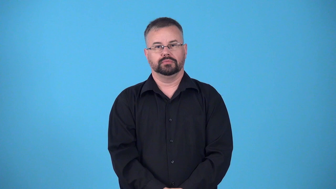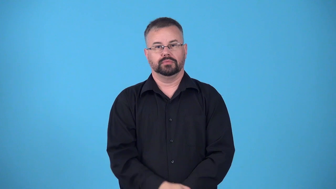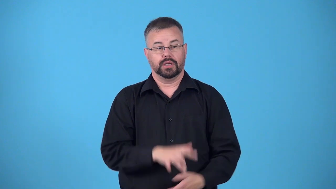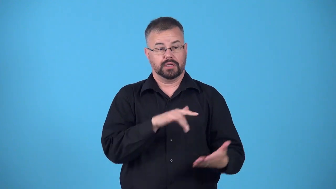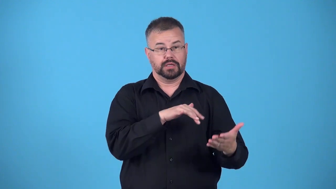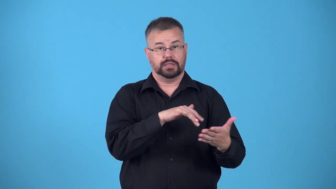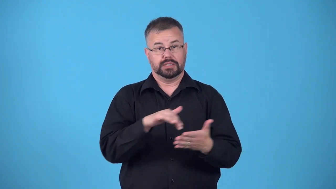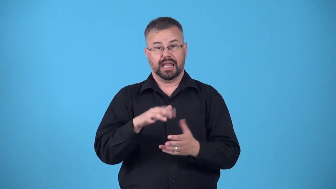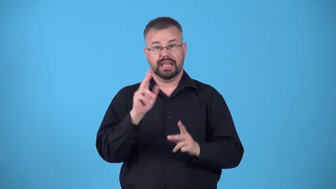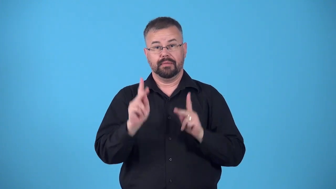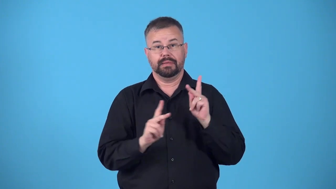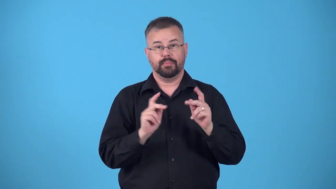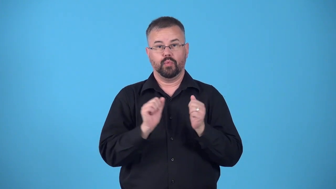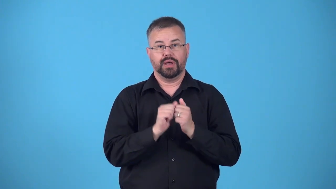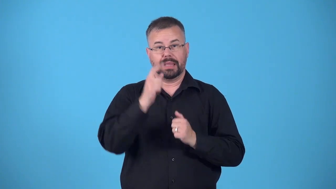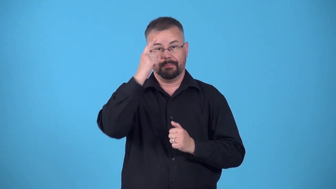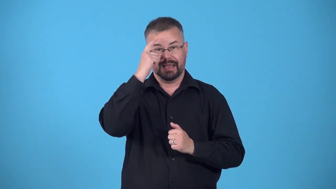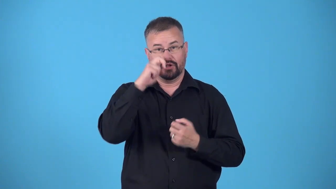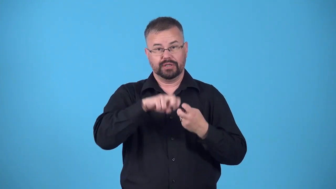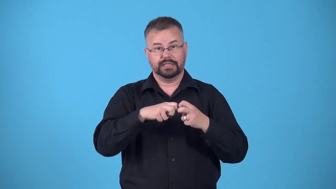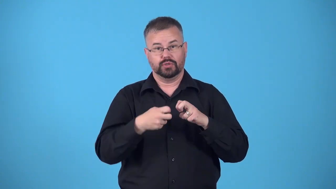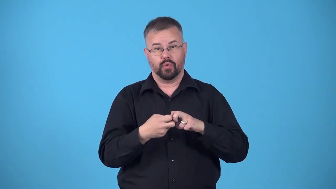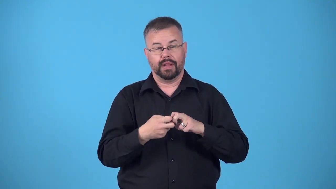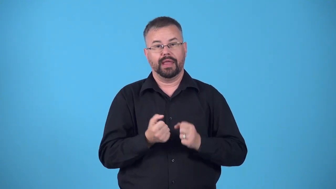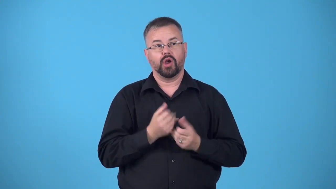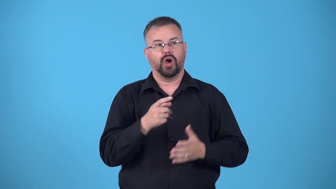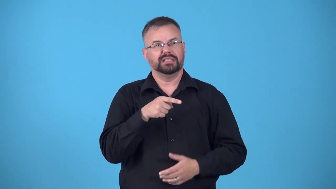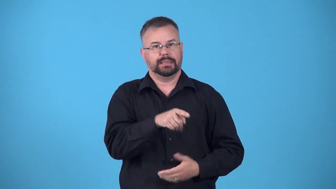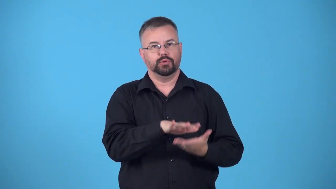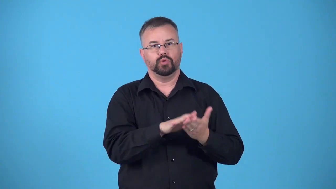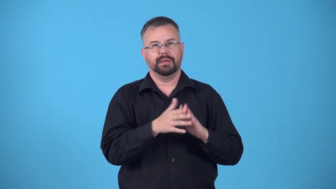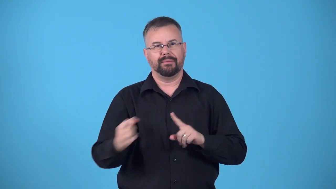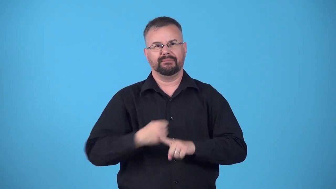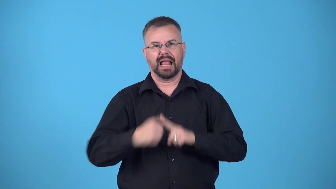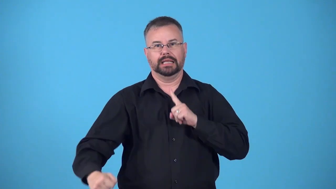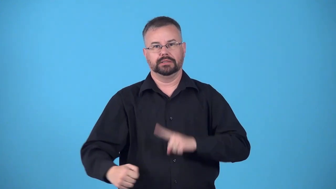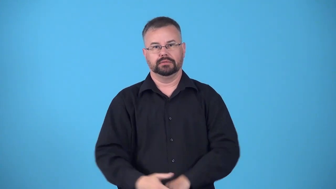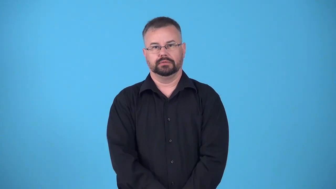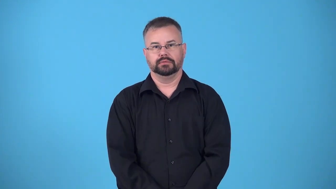psychopathology